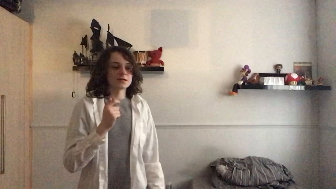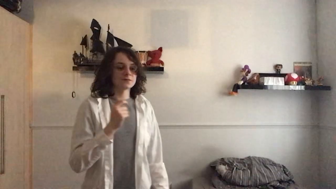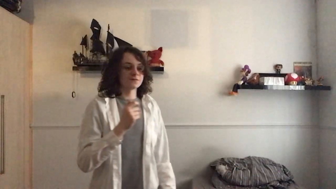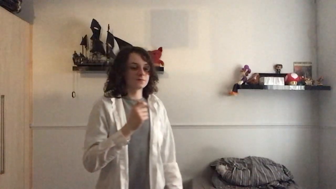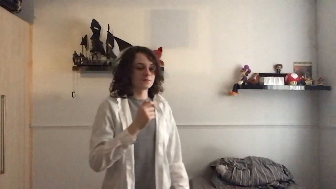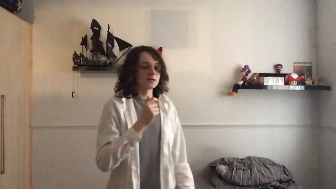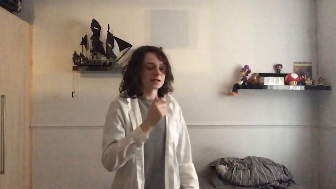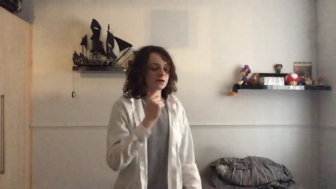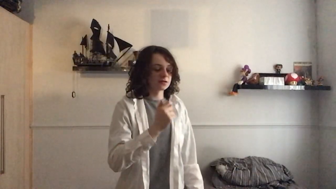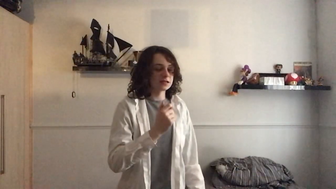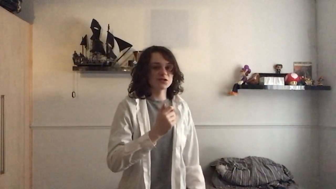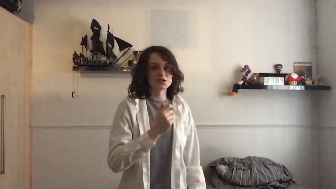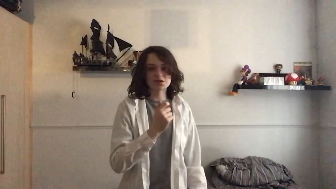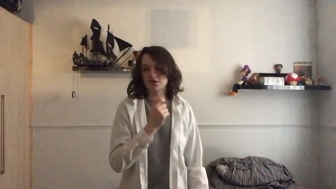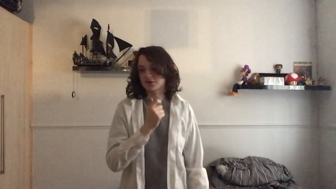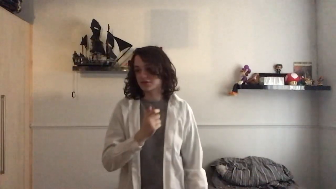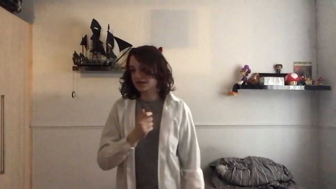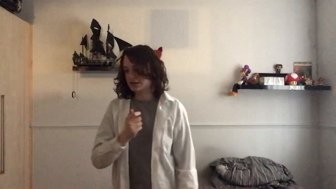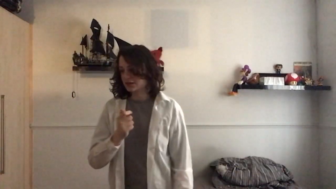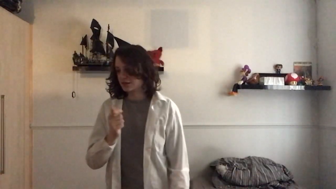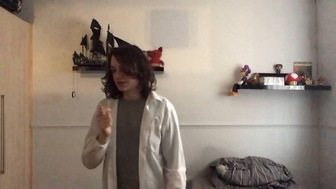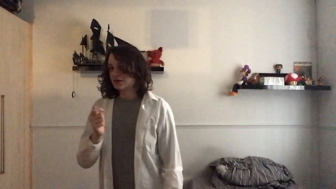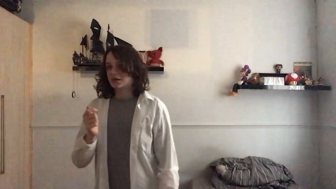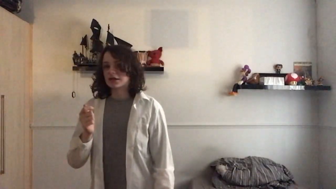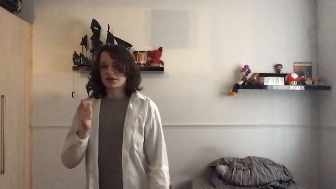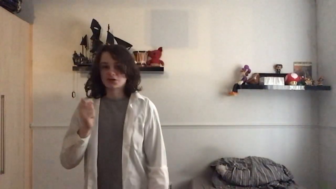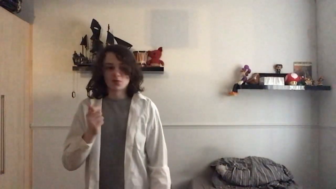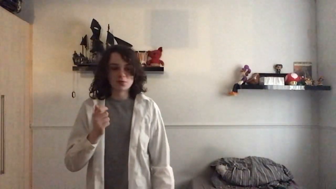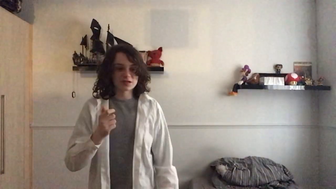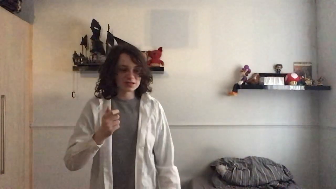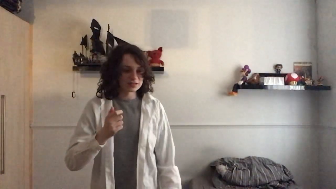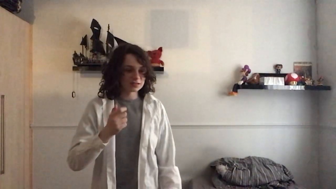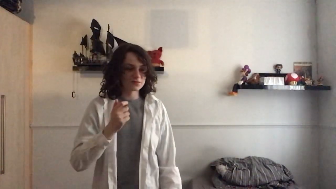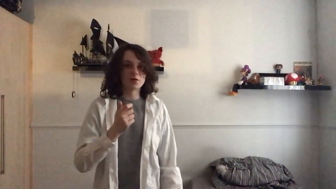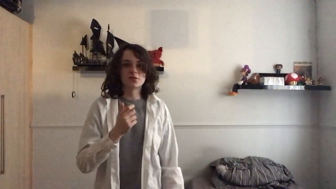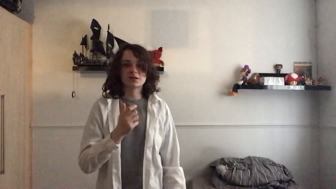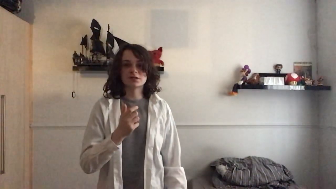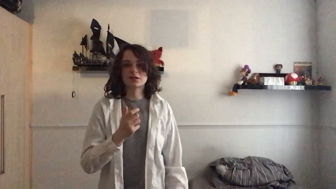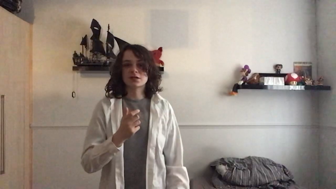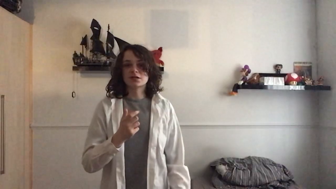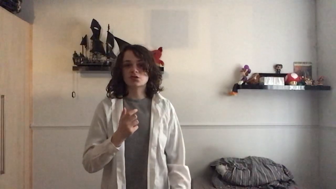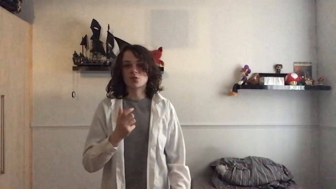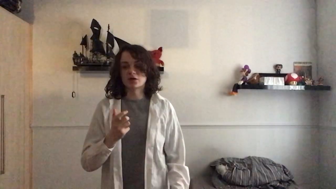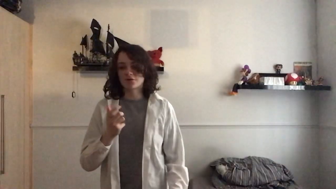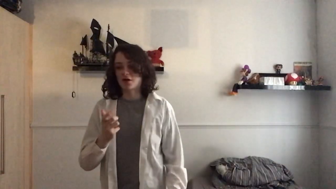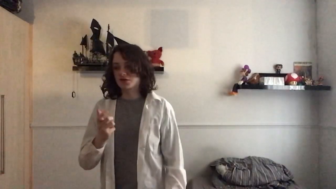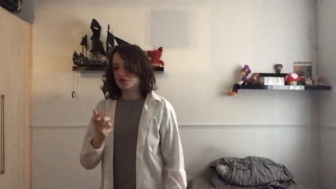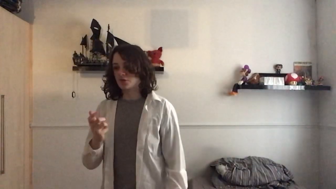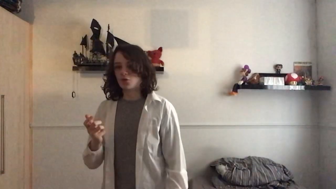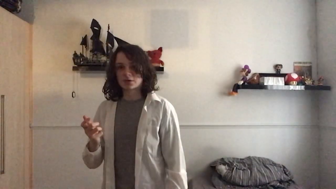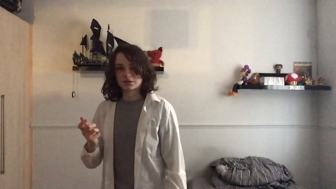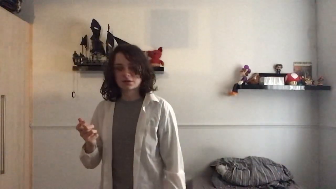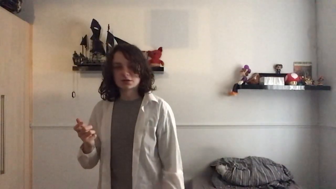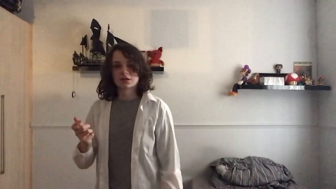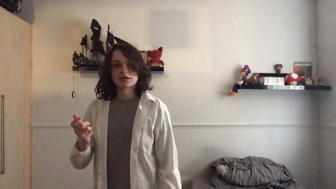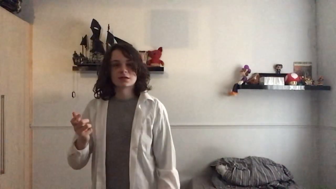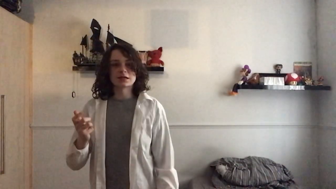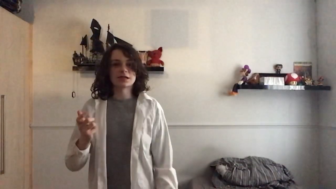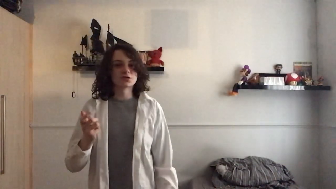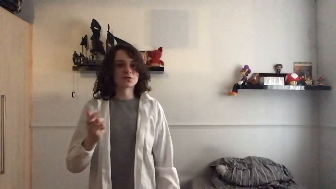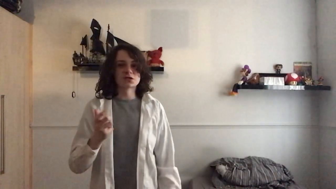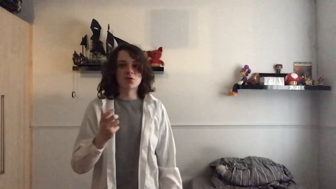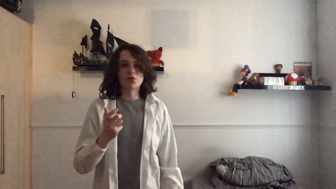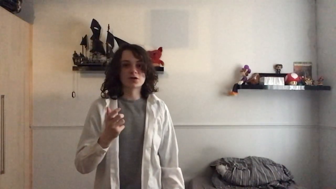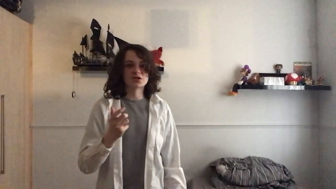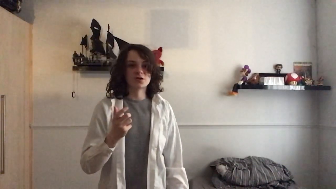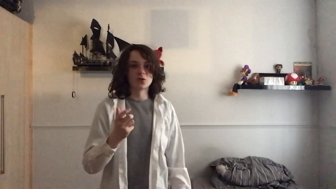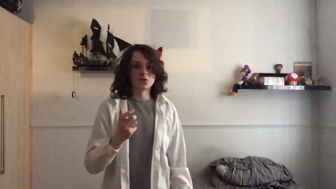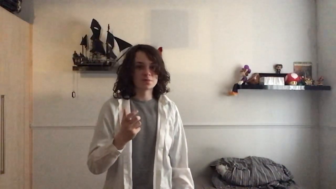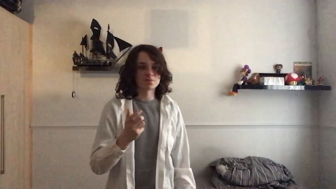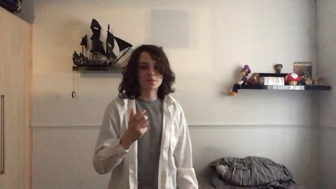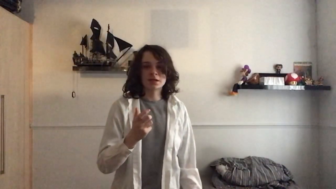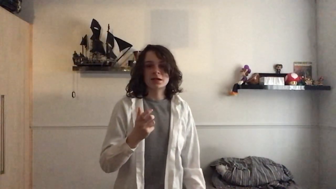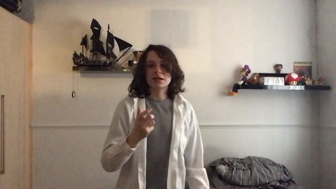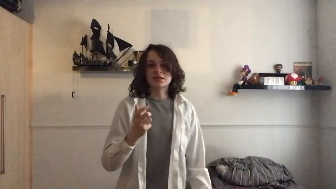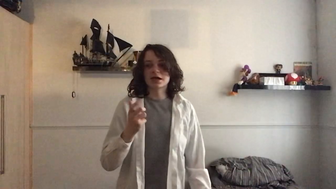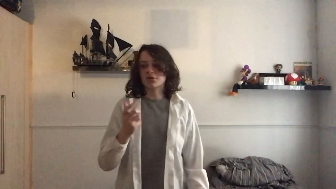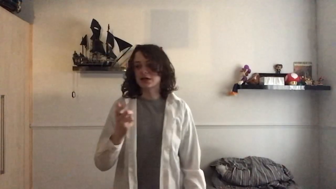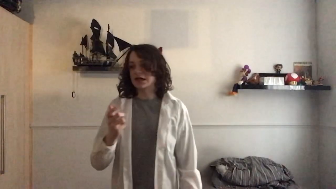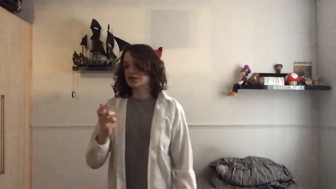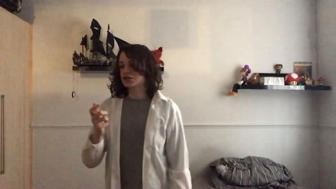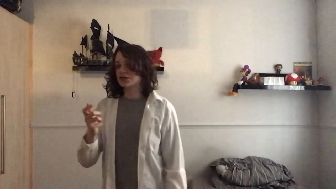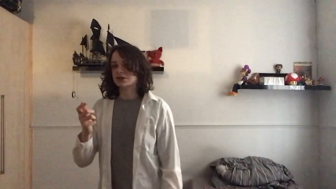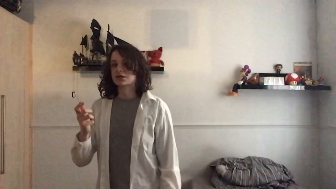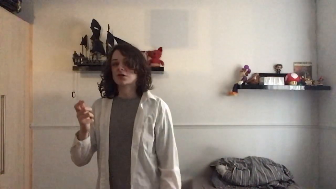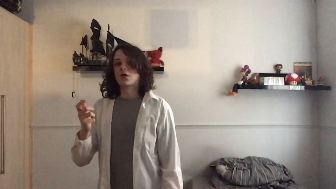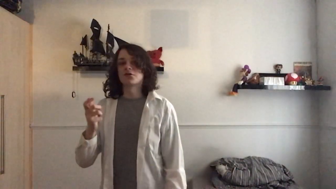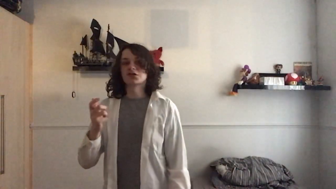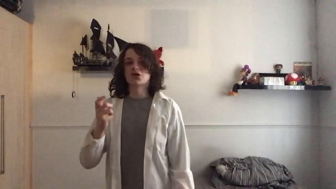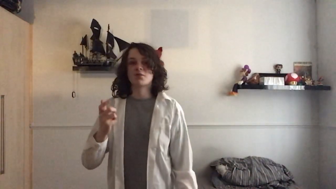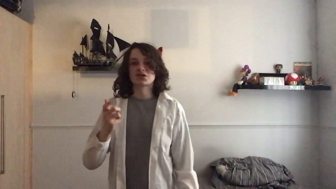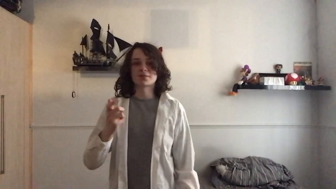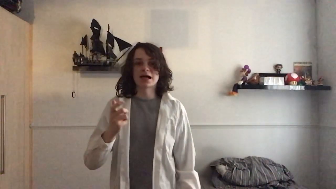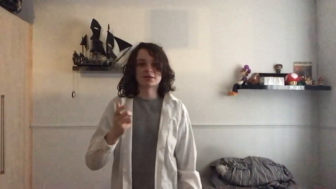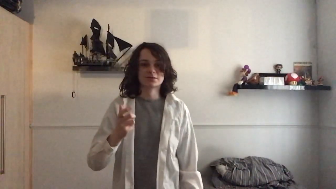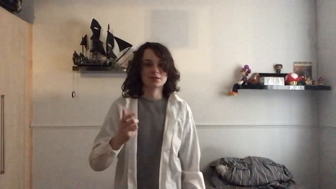Scientific discovery